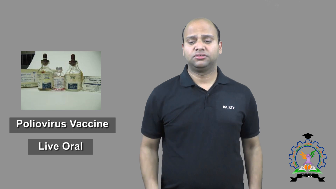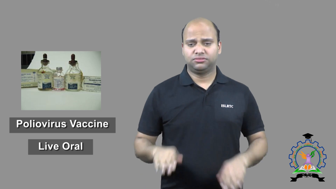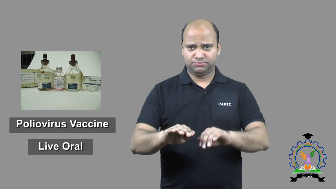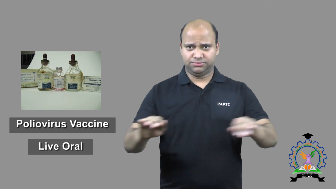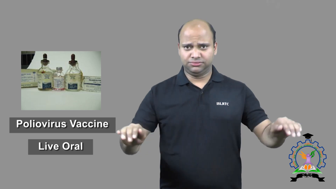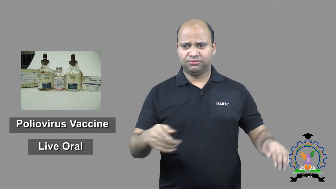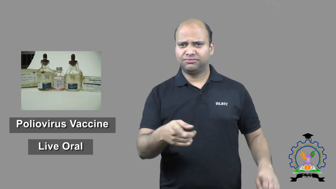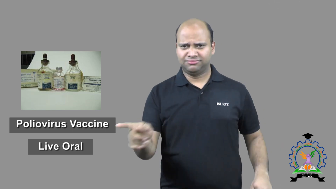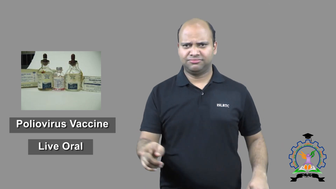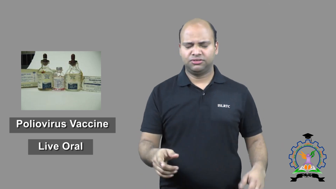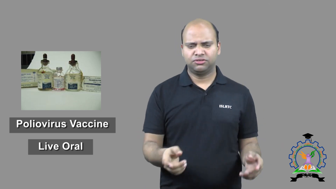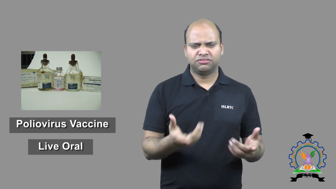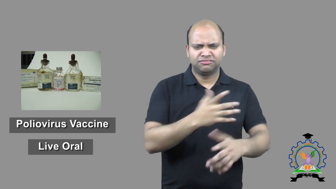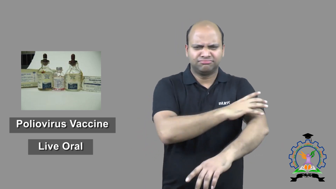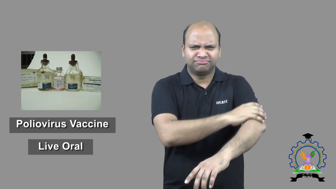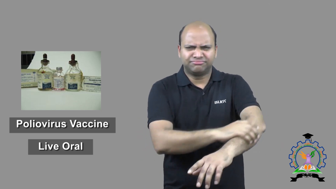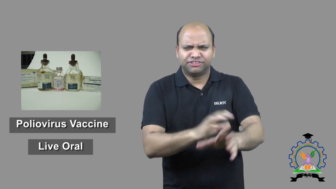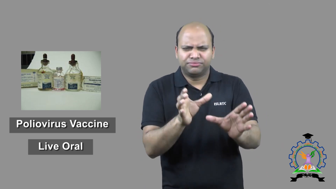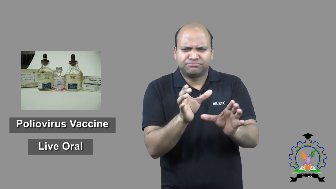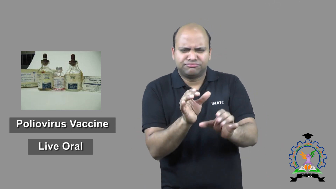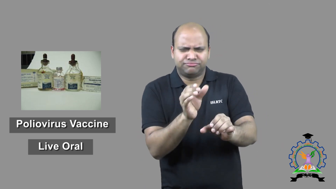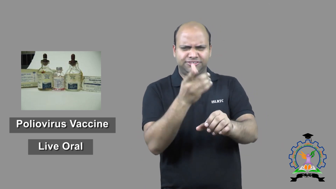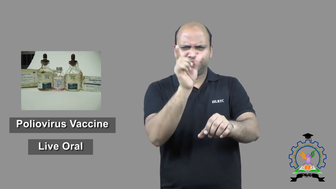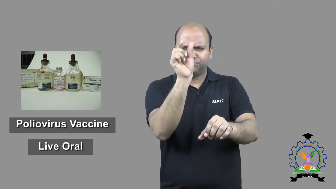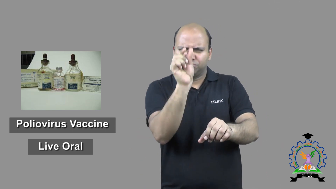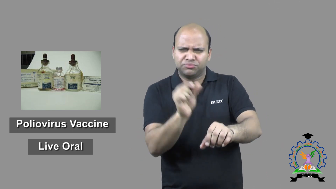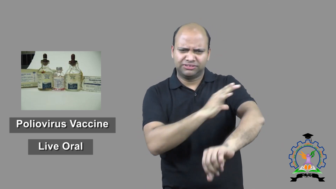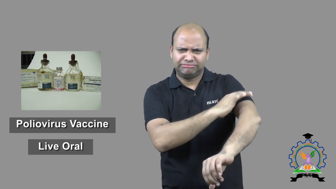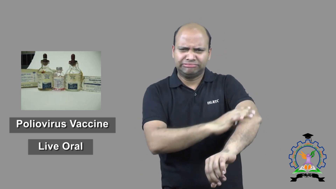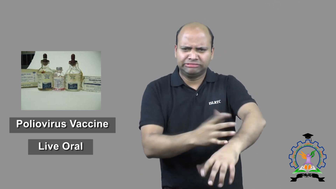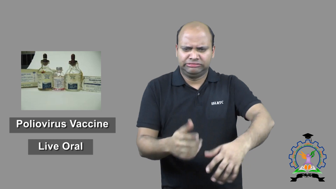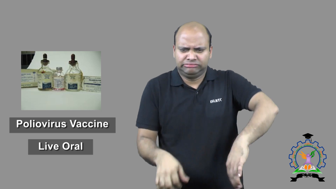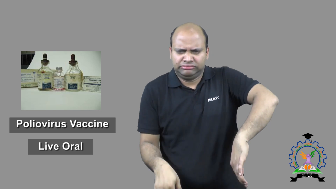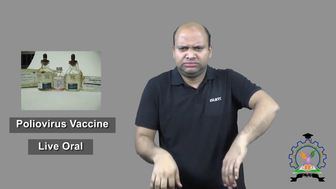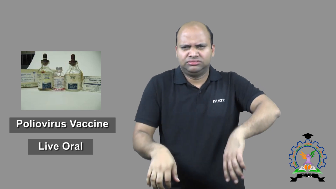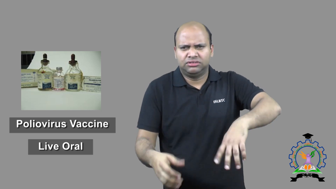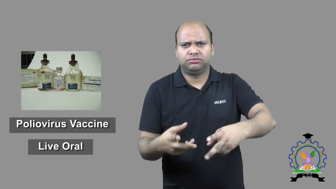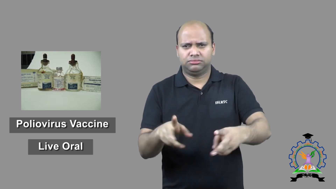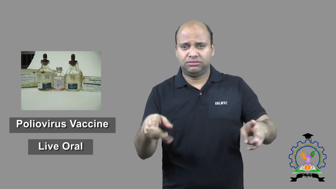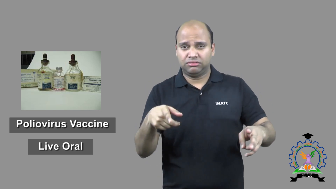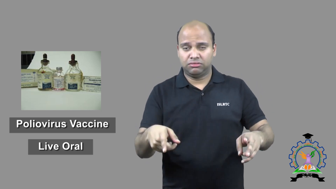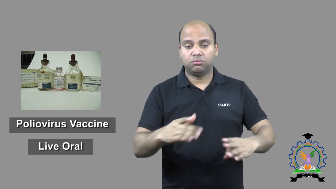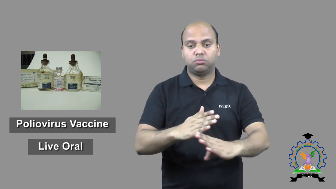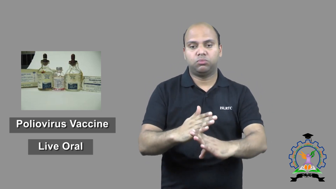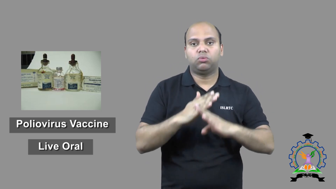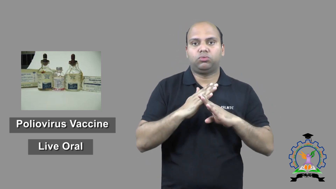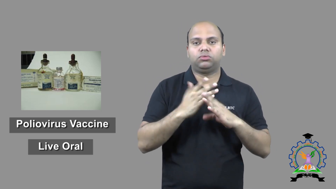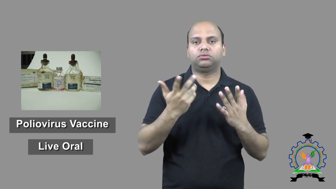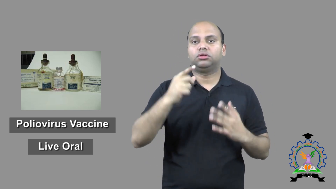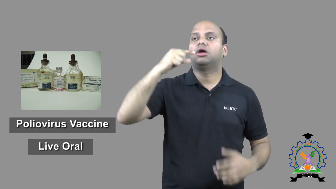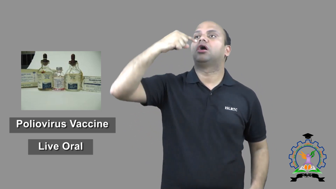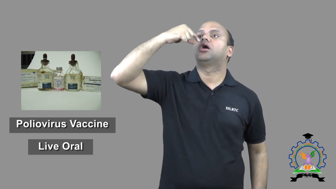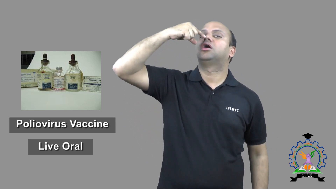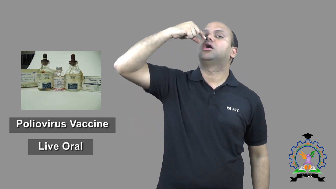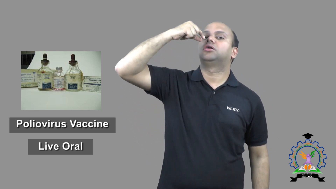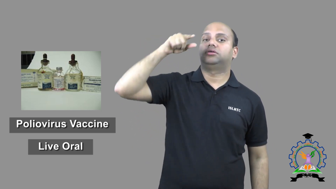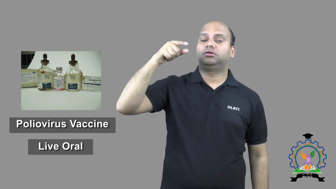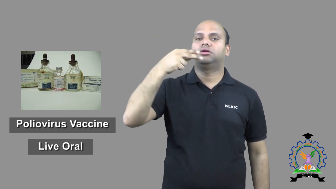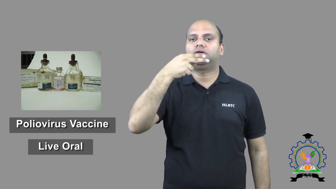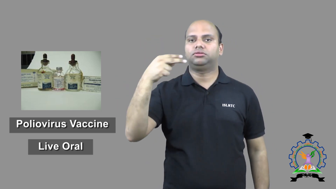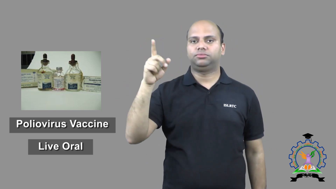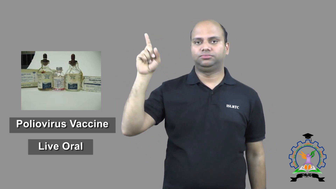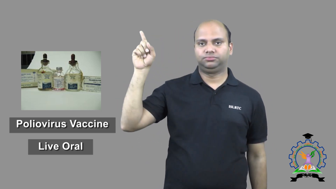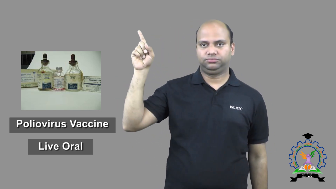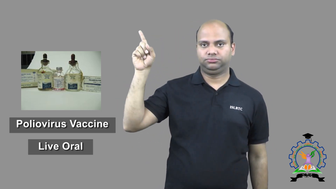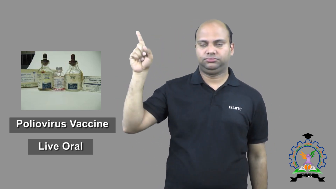Poliovirus Vaccine, Live Oral